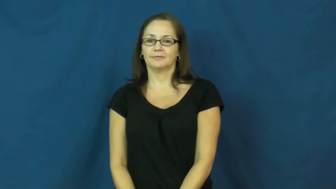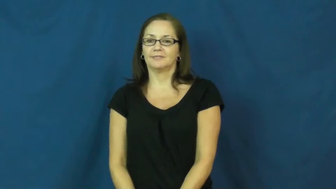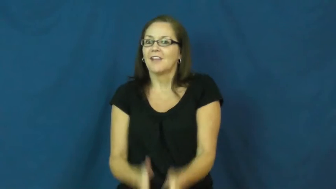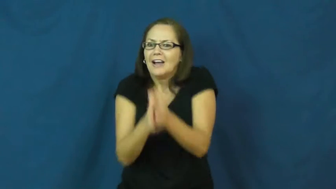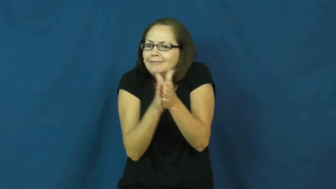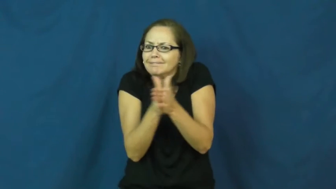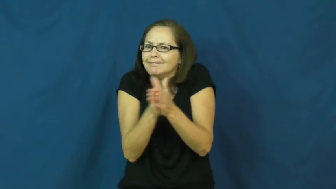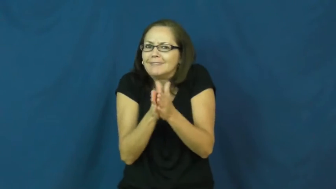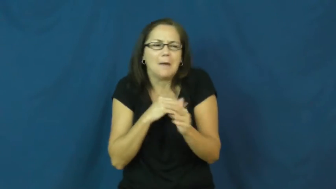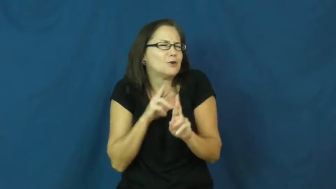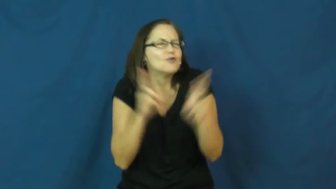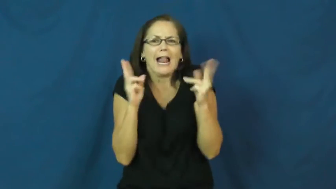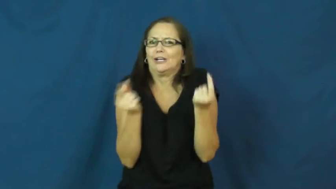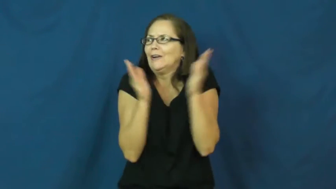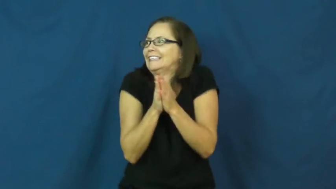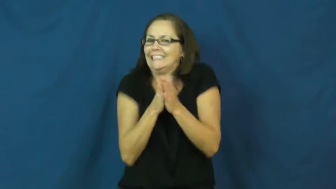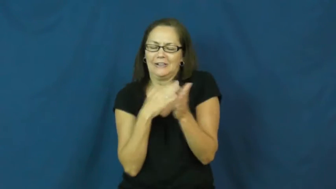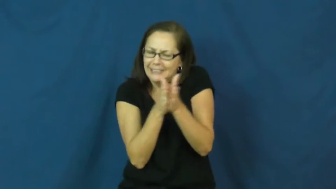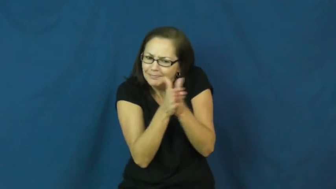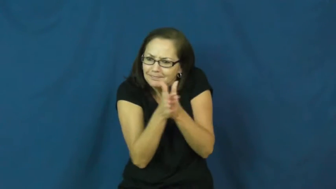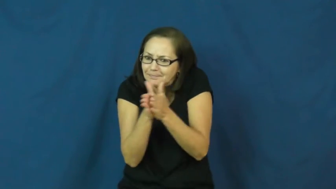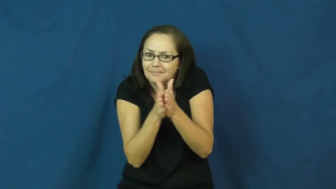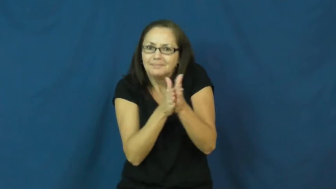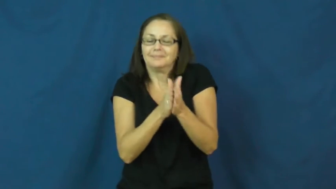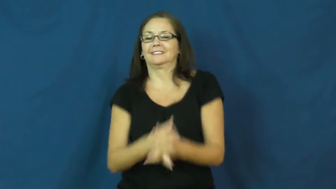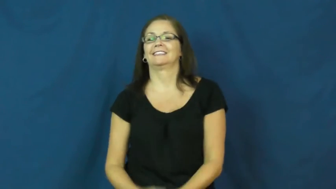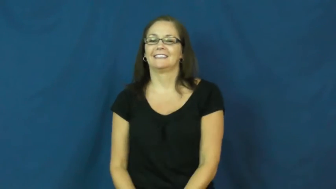eager beaver